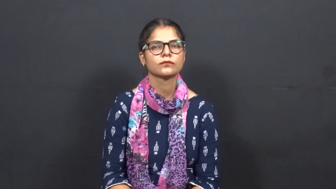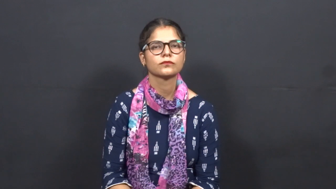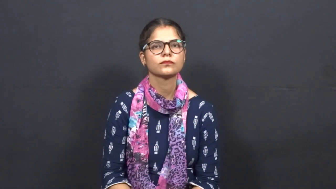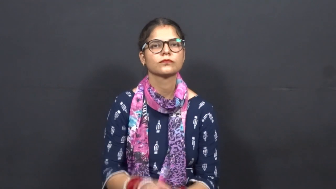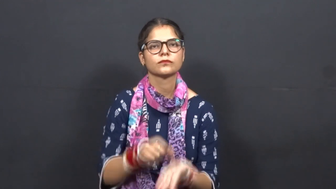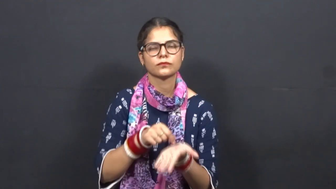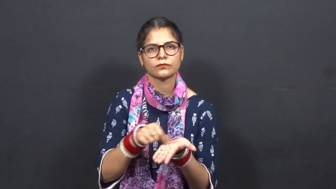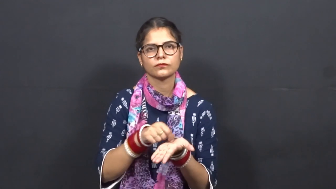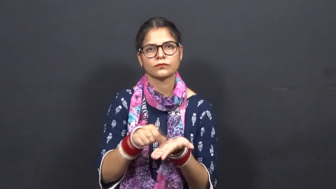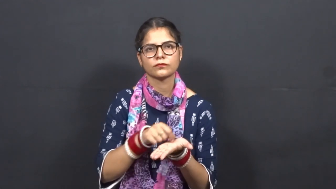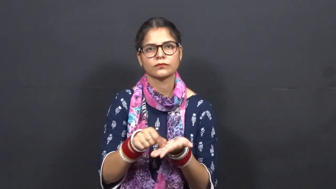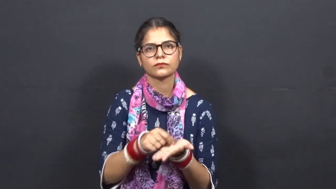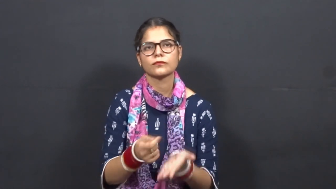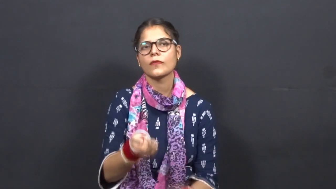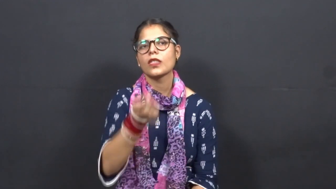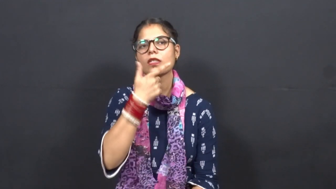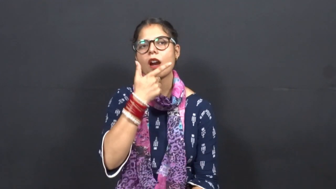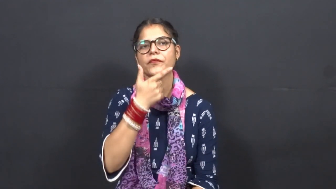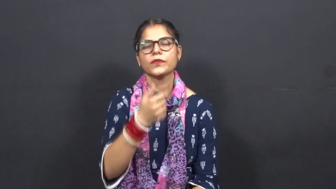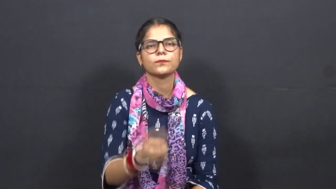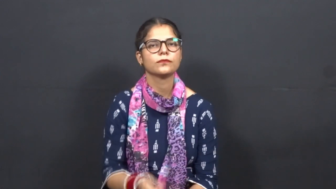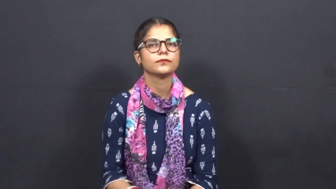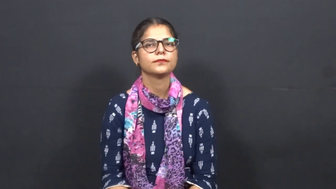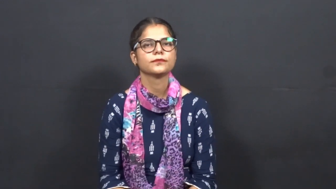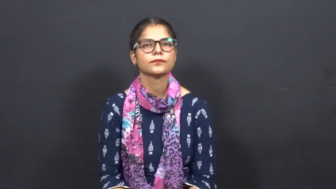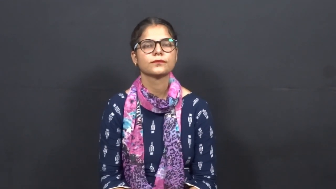Medicine